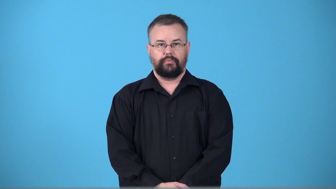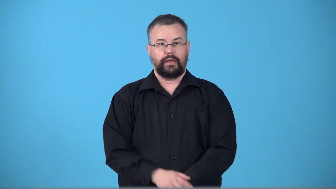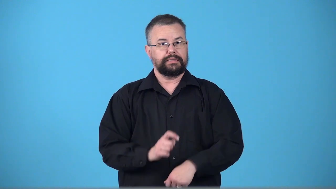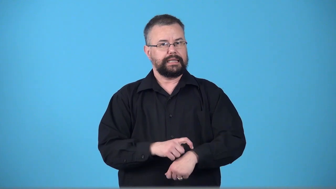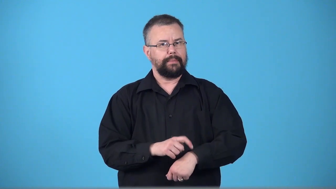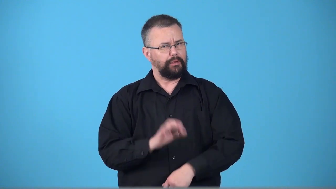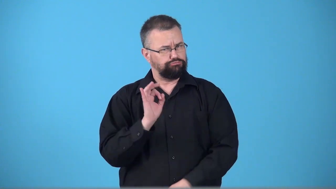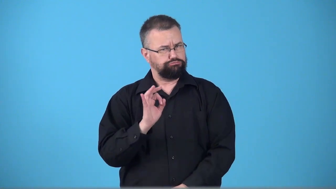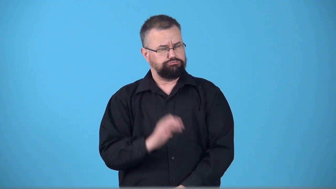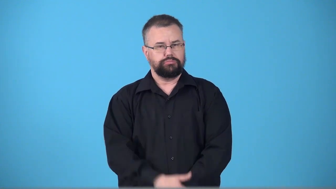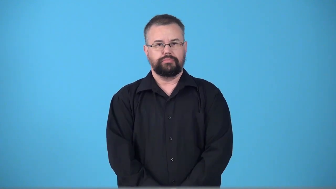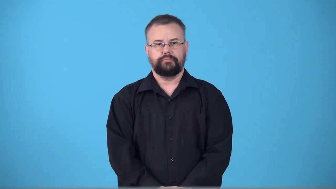timely